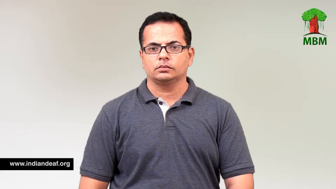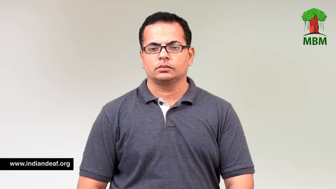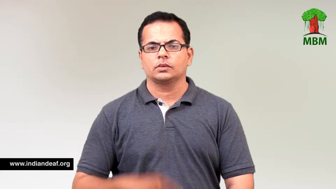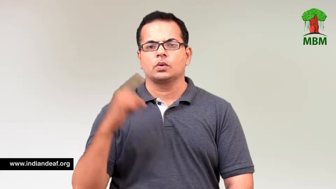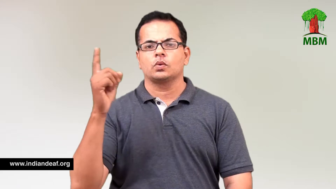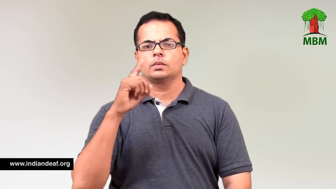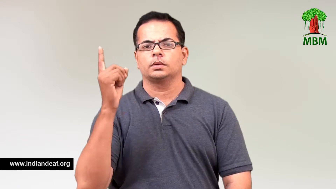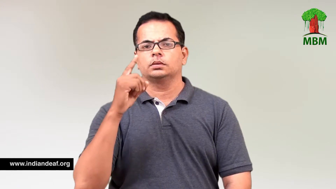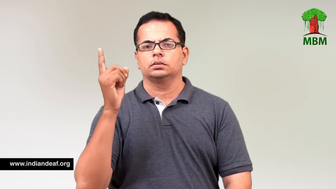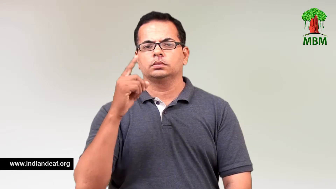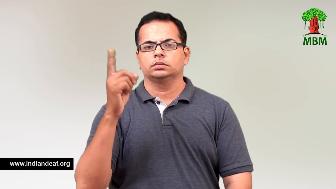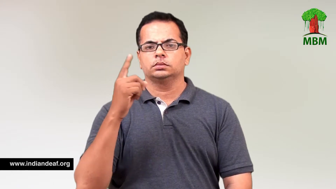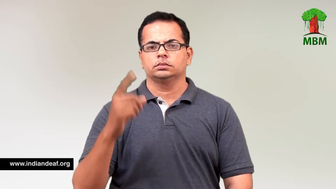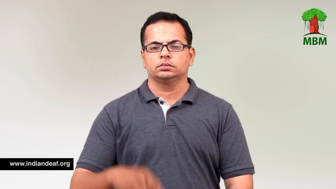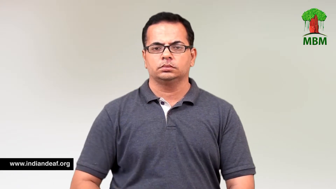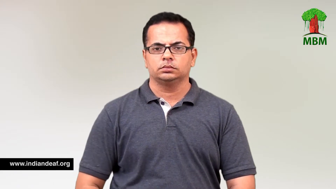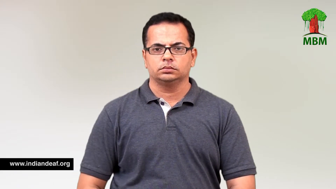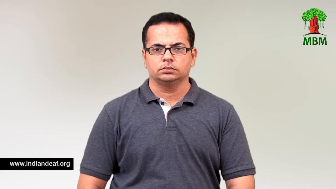Roam